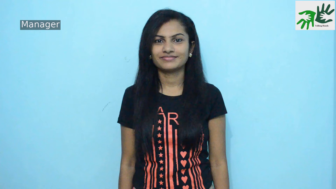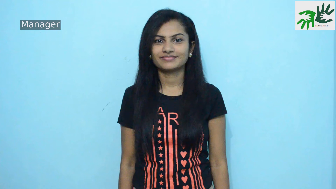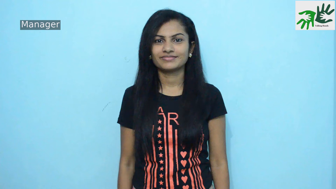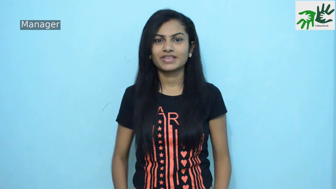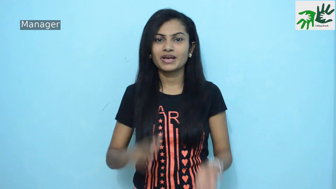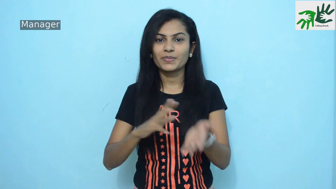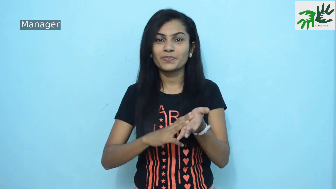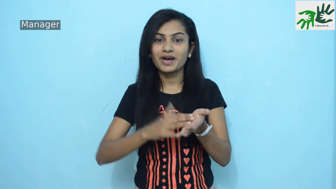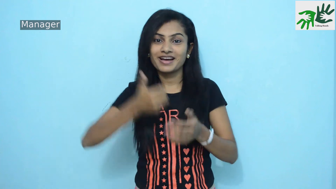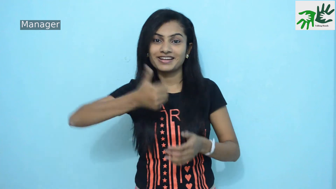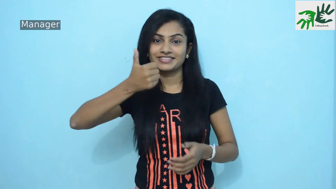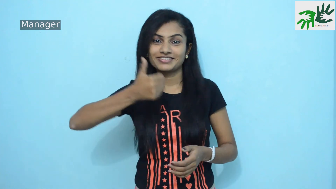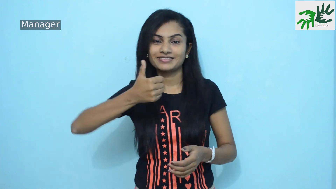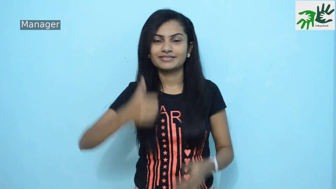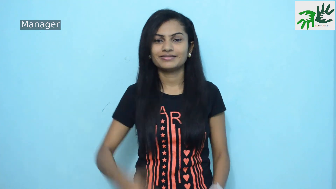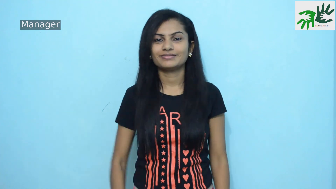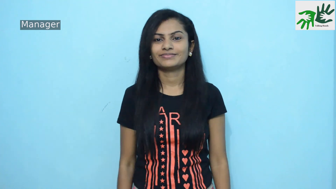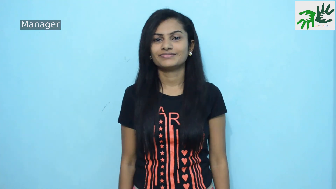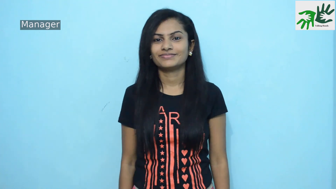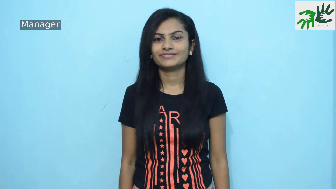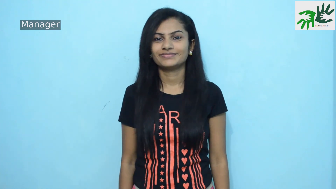Manager